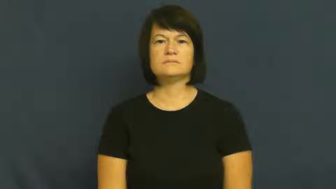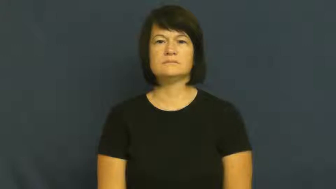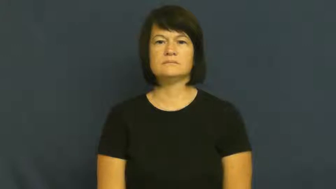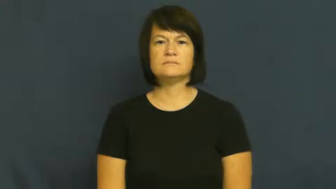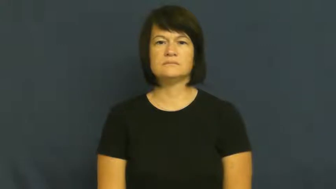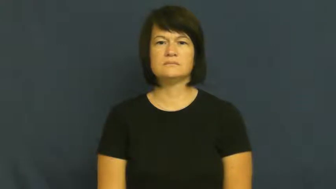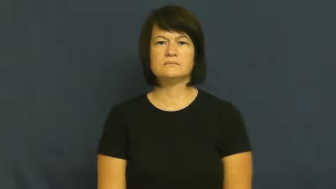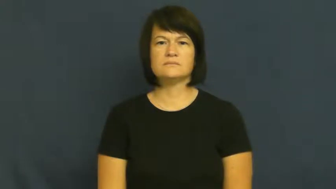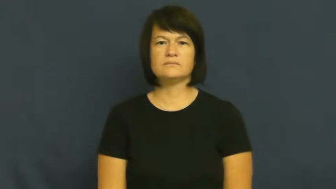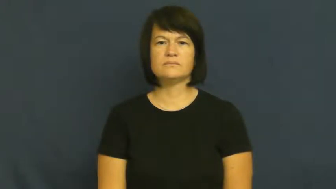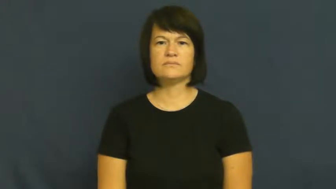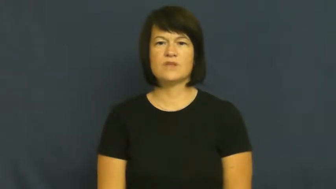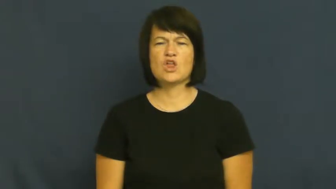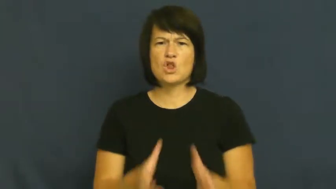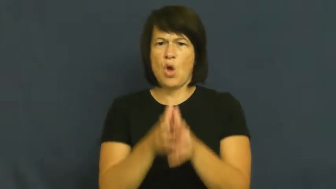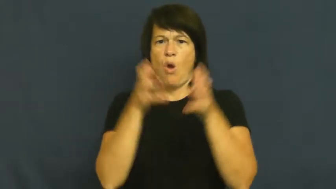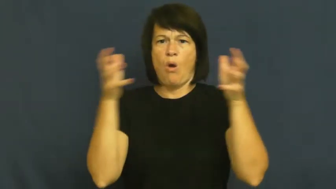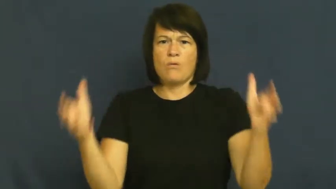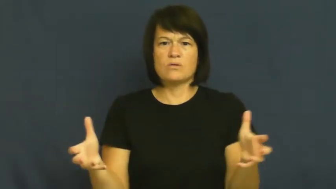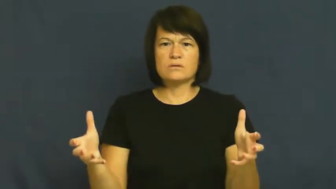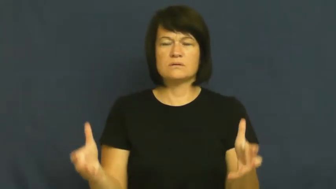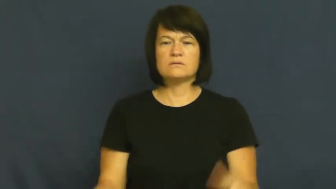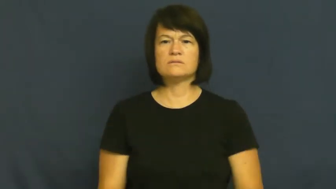load-a lot